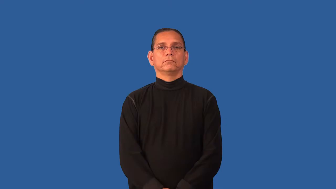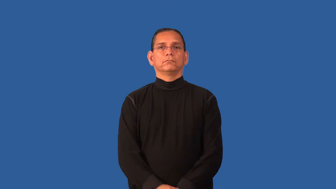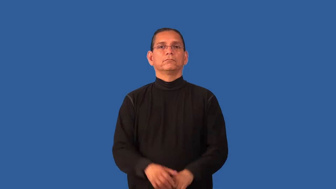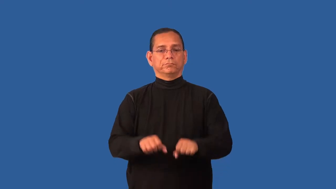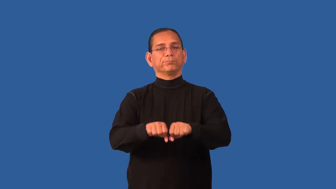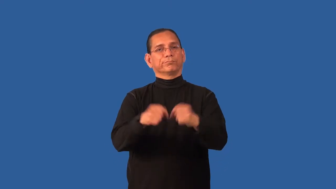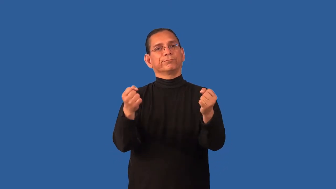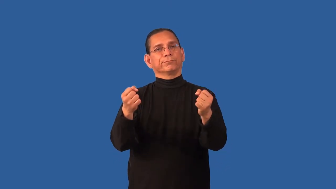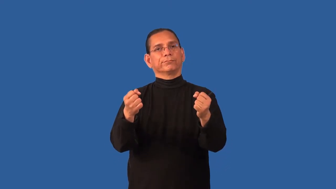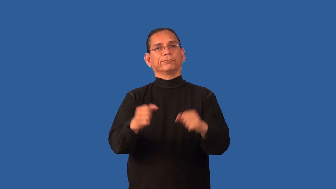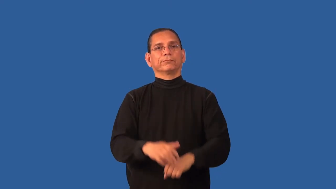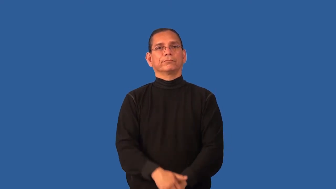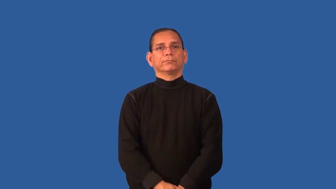disrepair